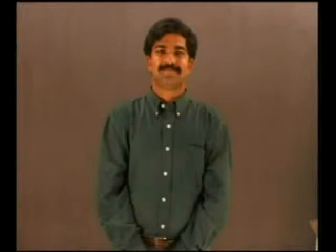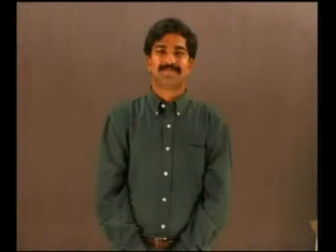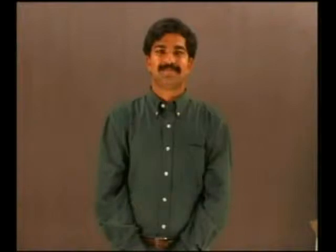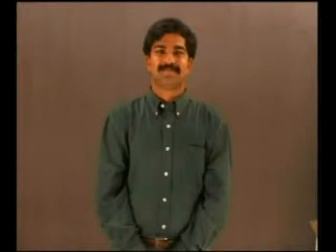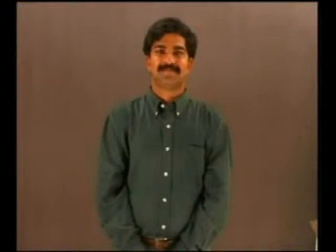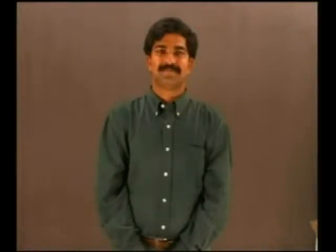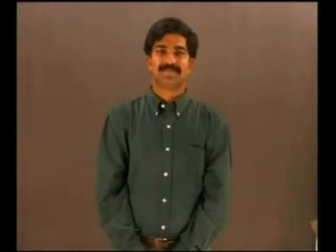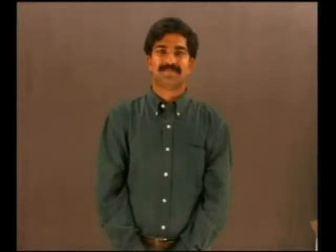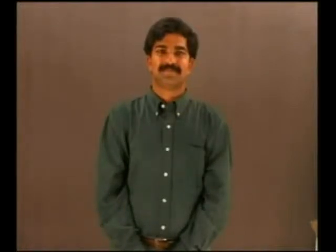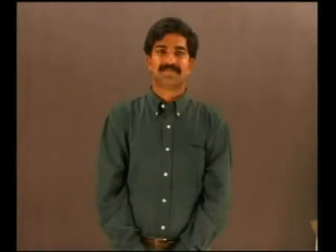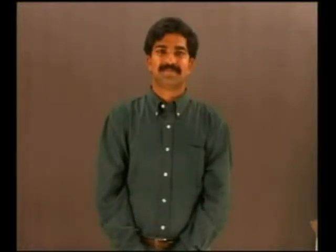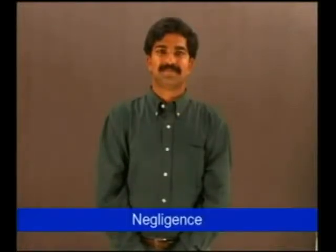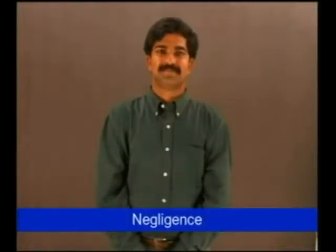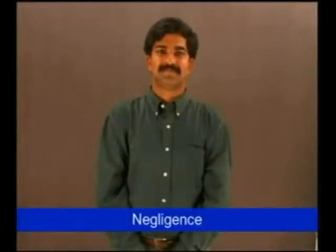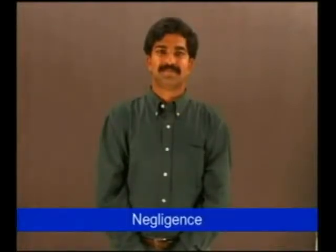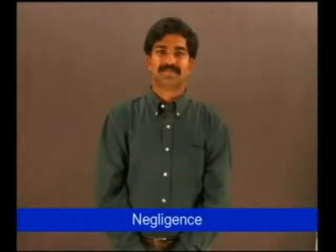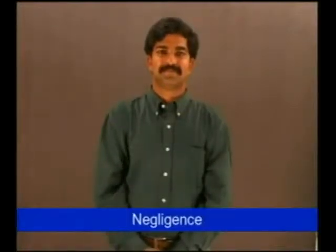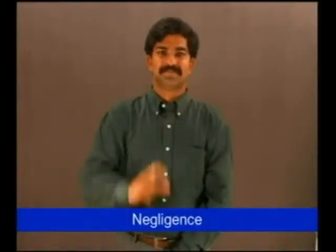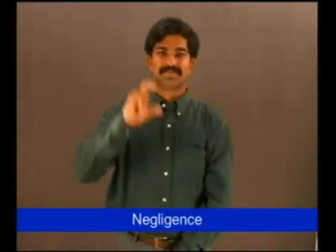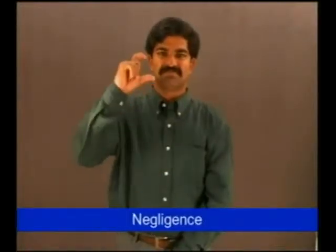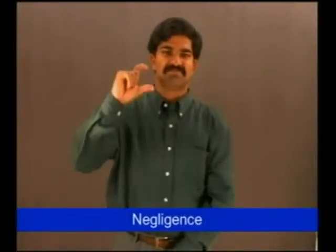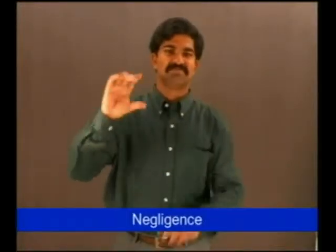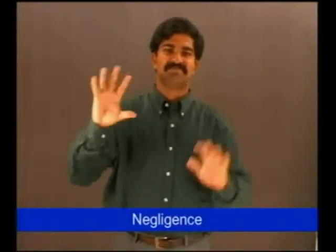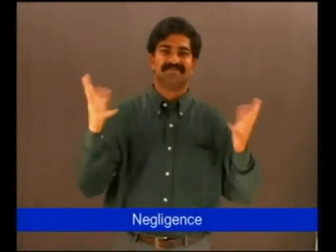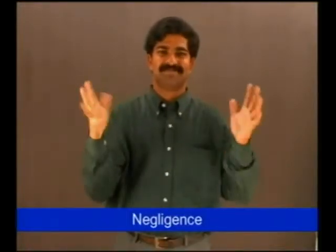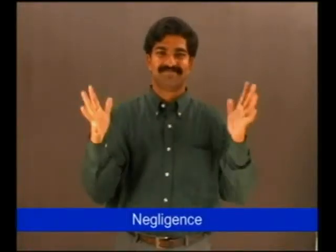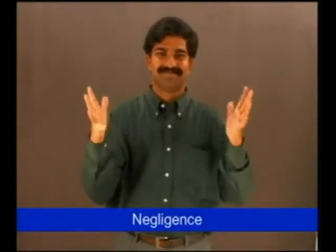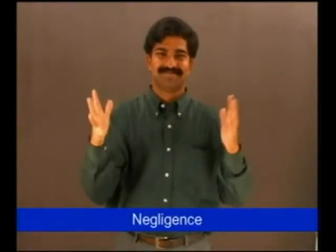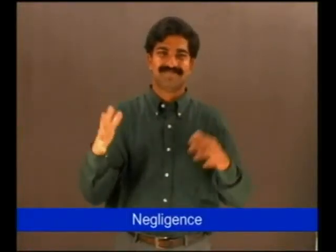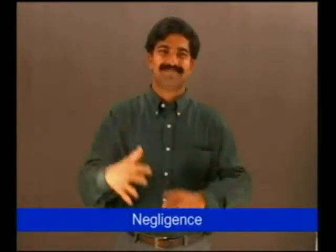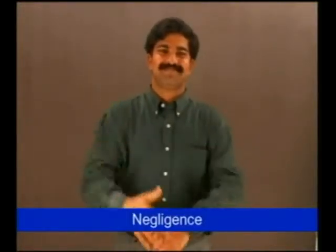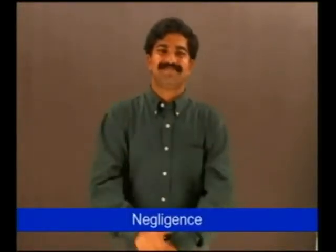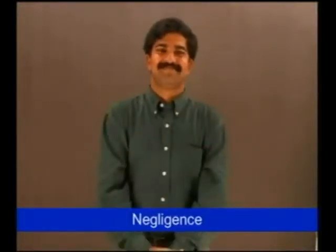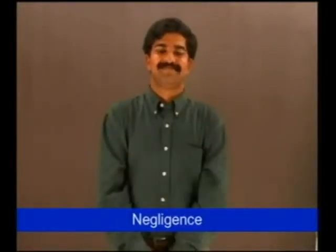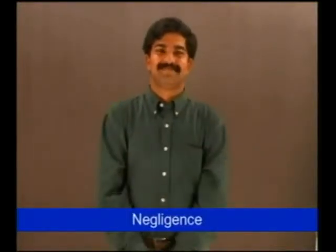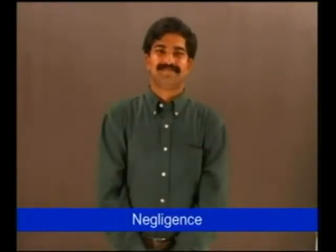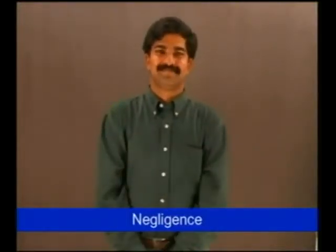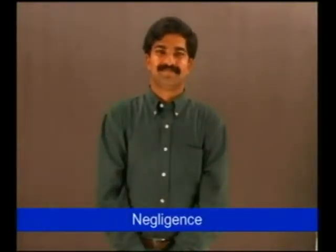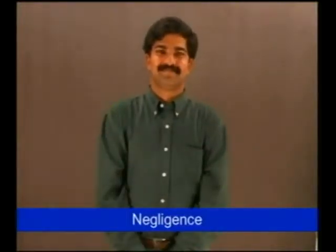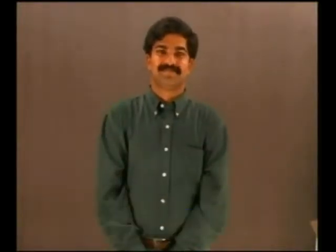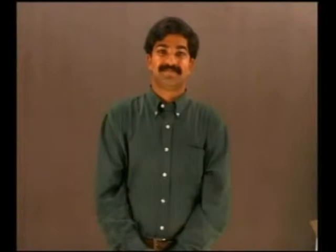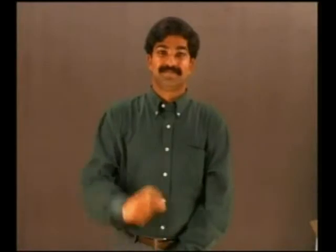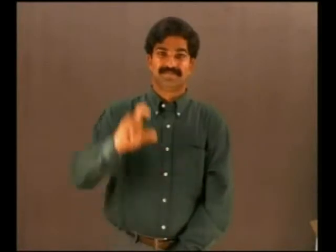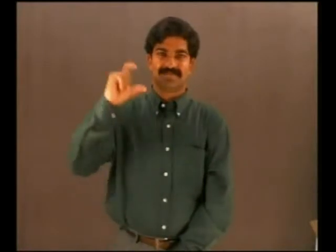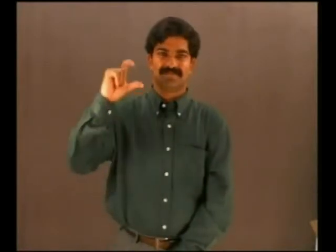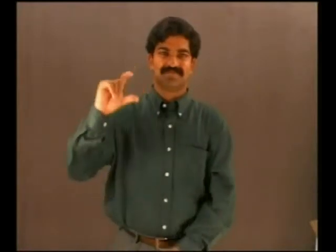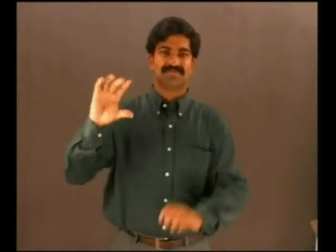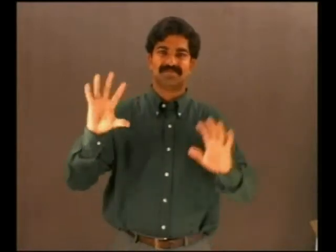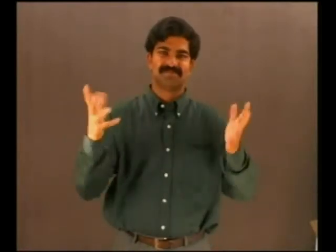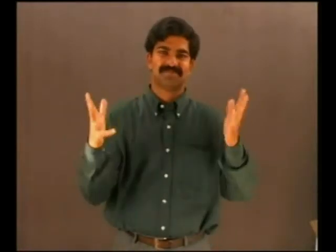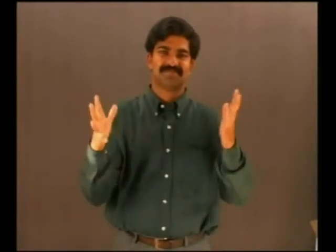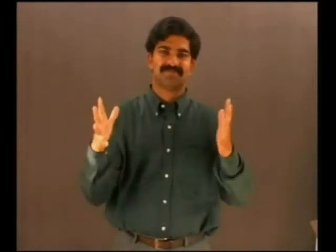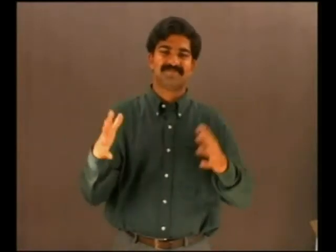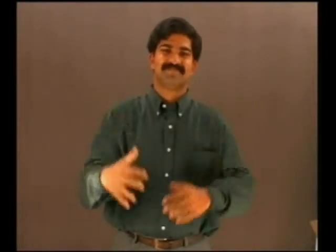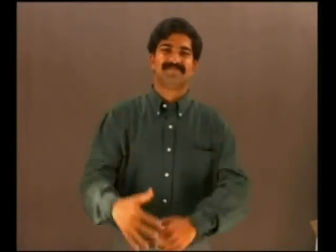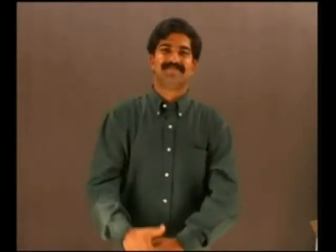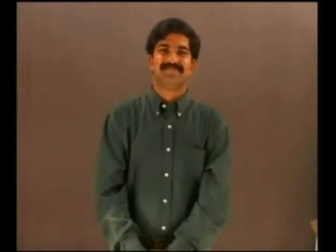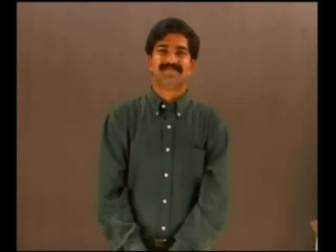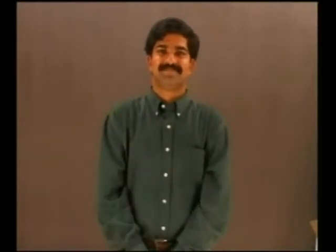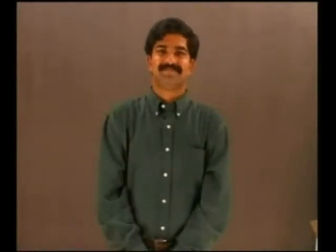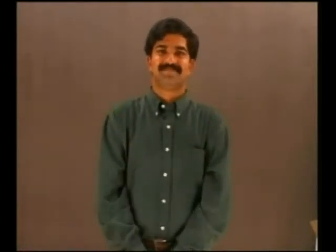Negligence